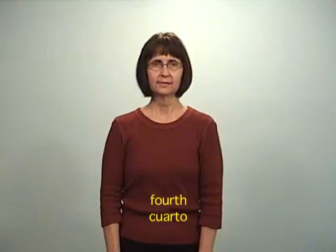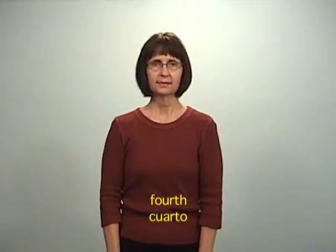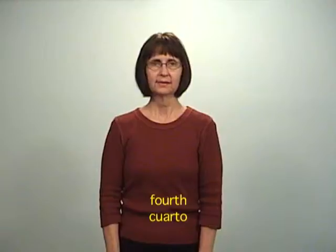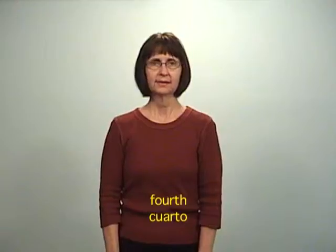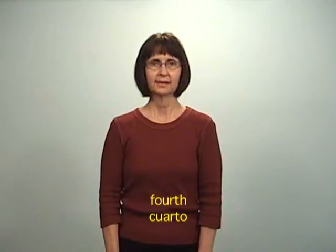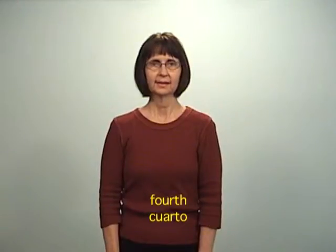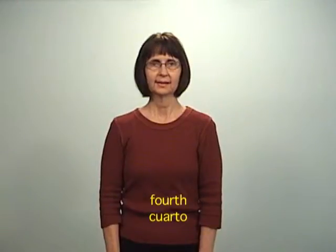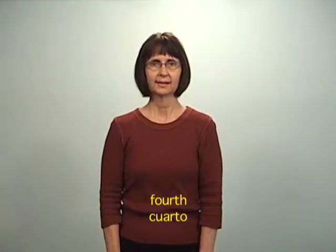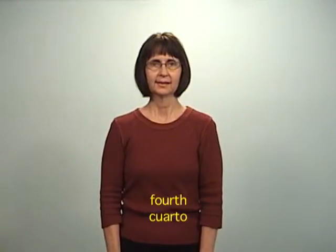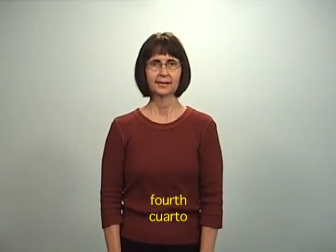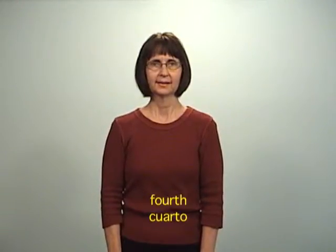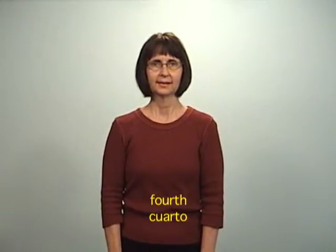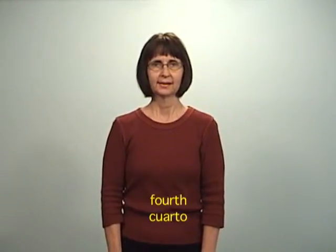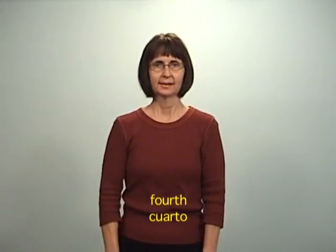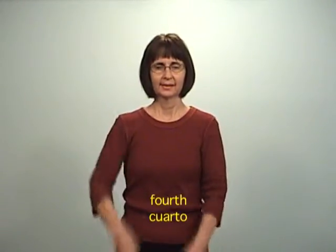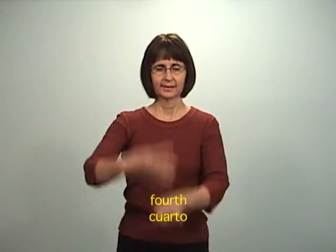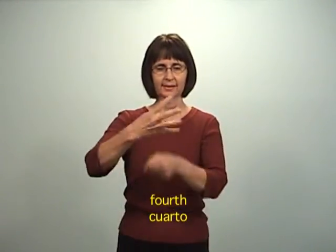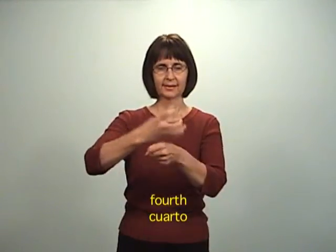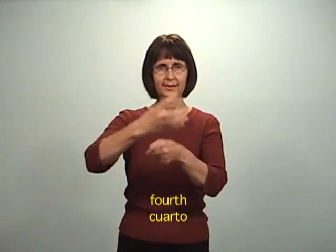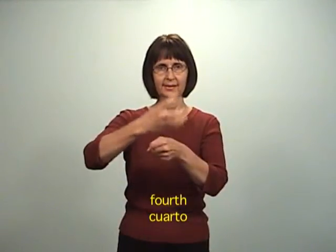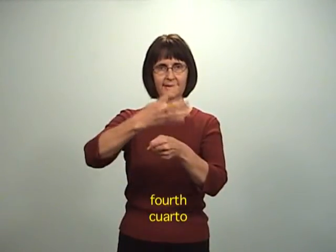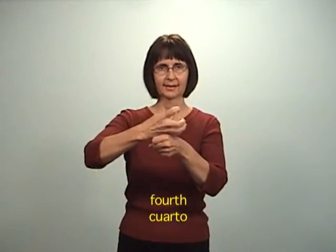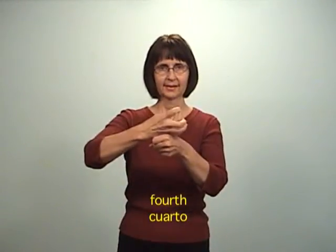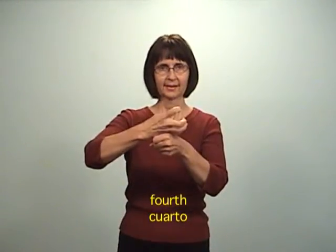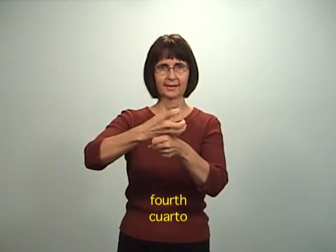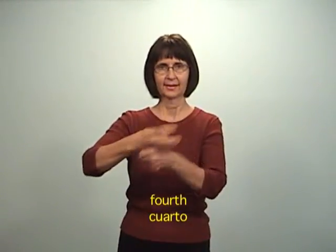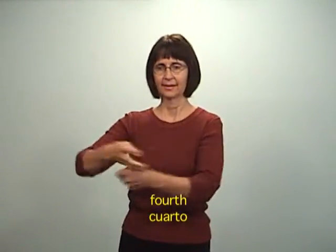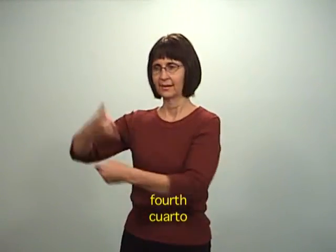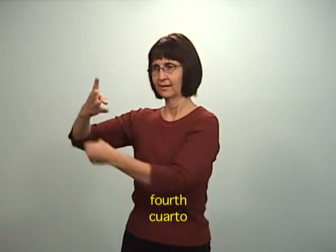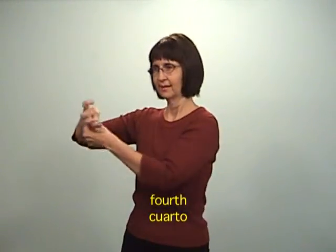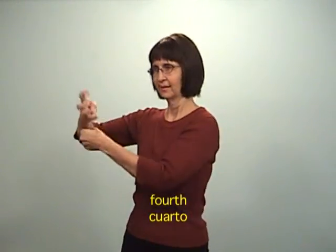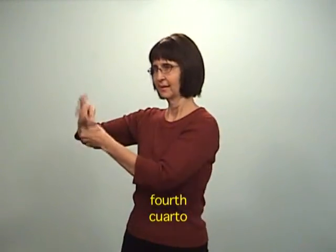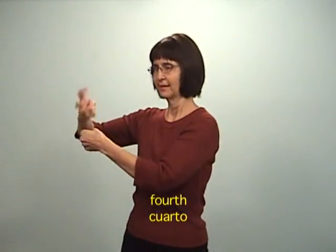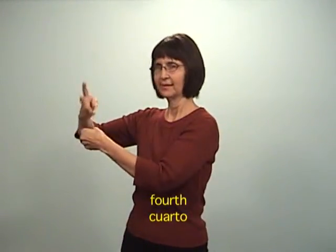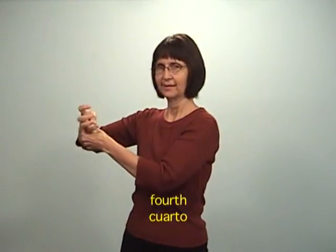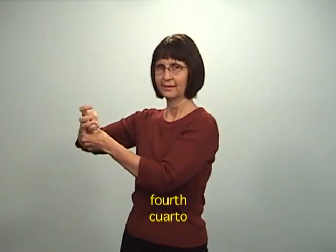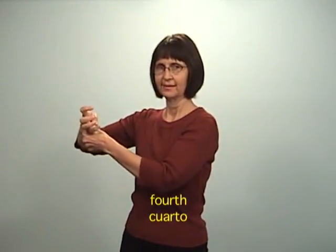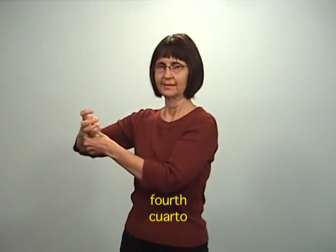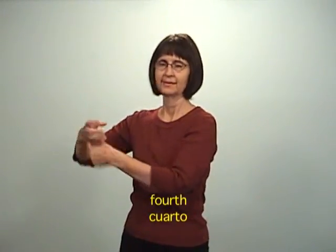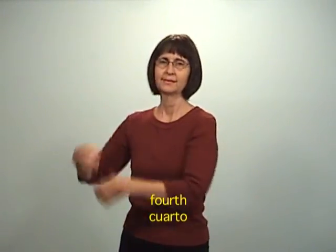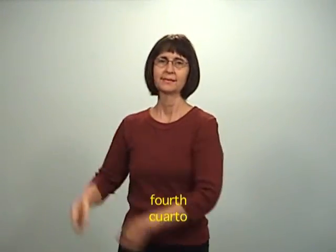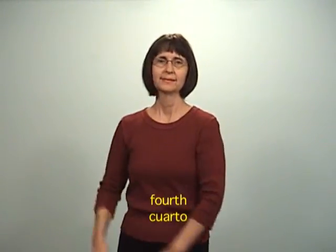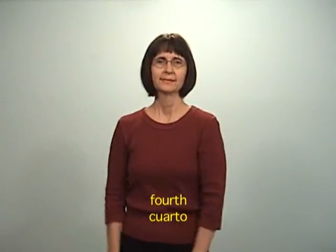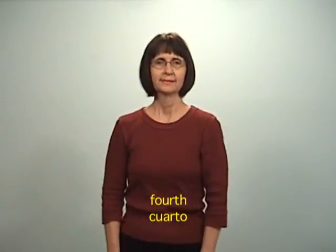Fourth